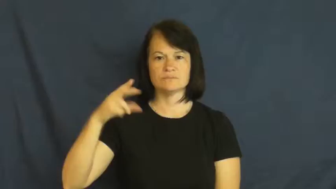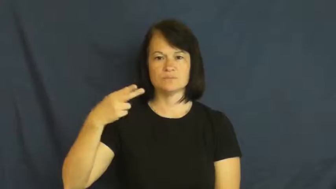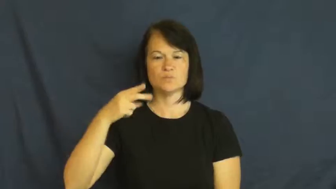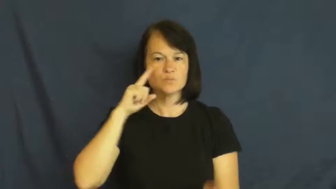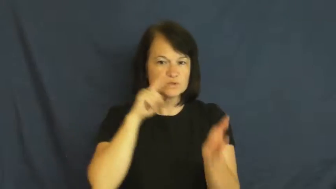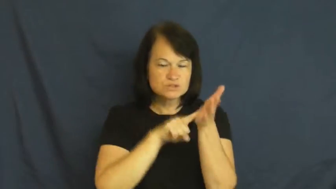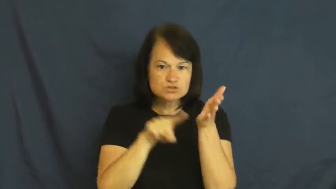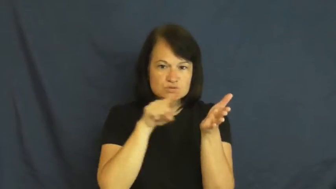read up